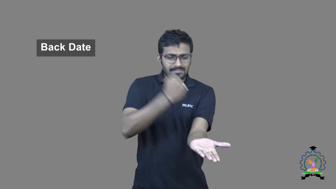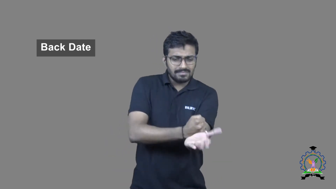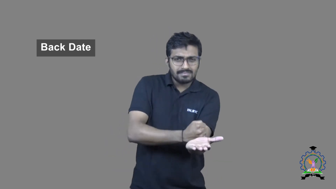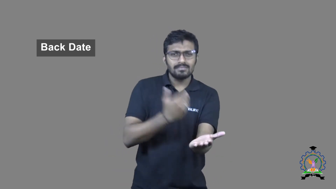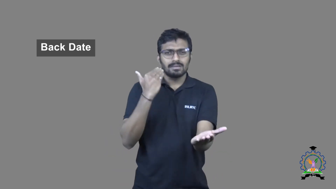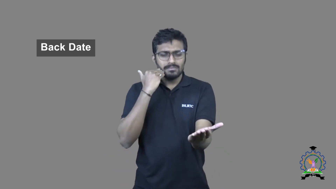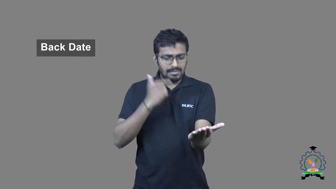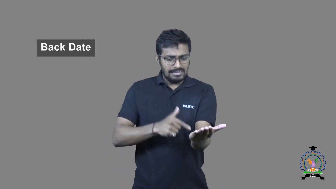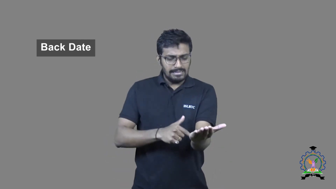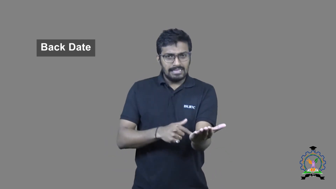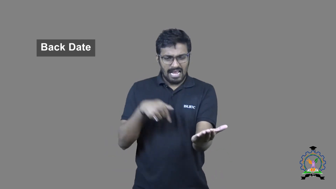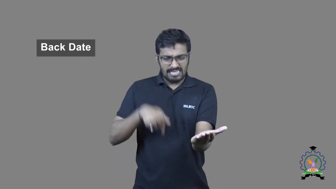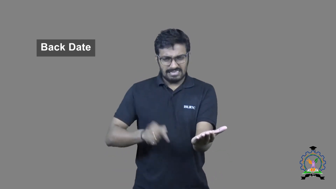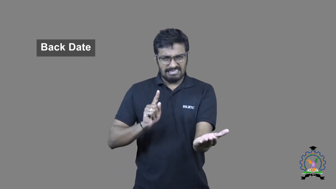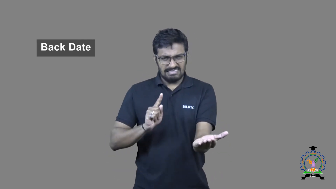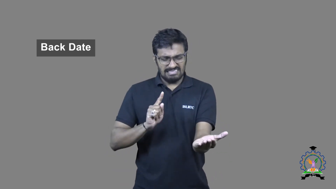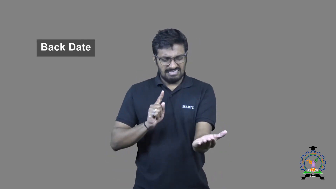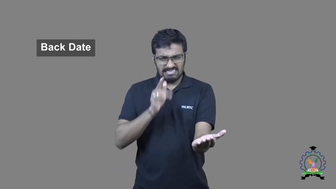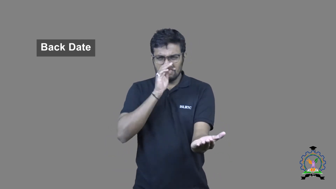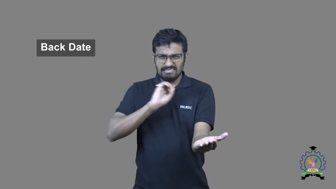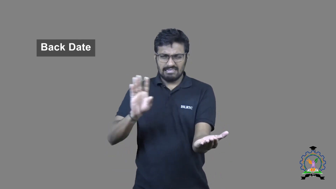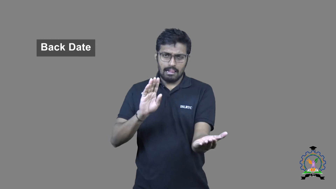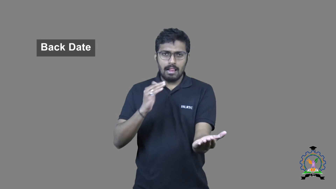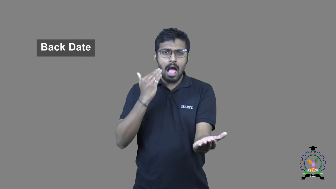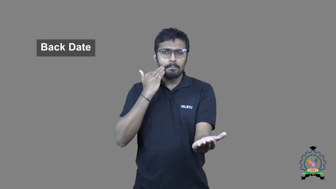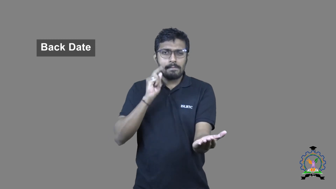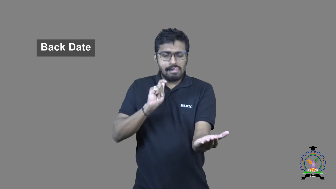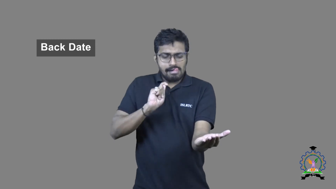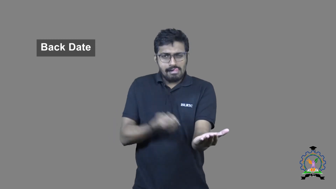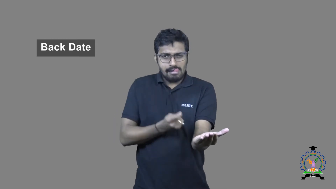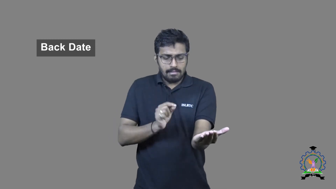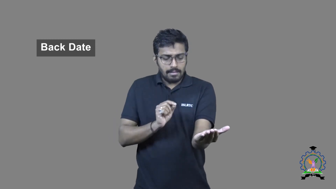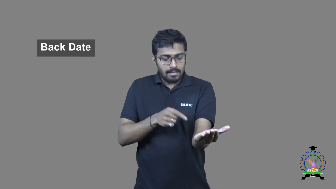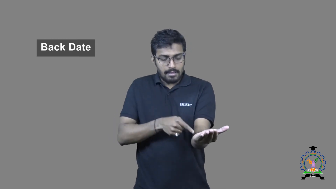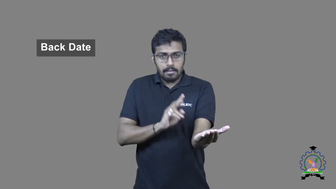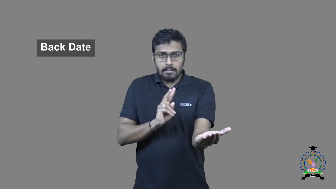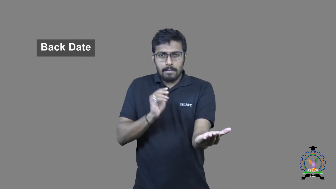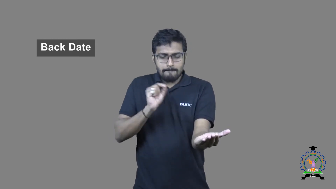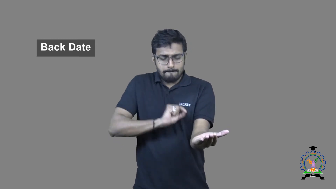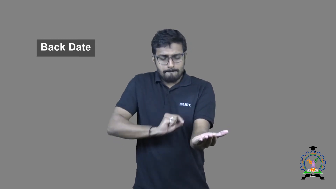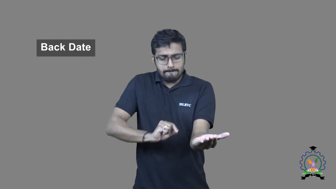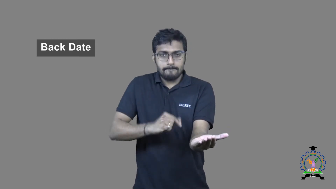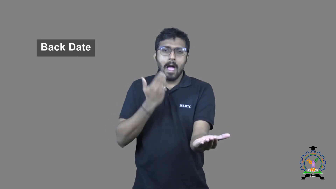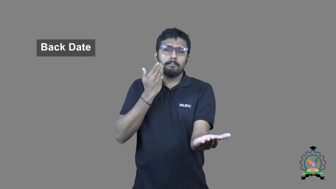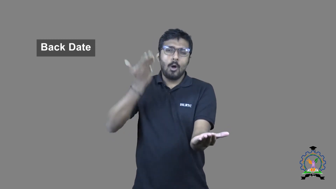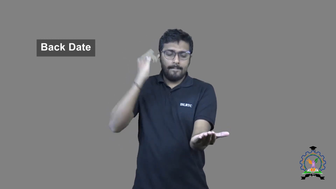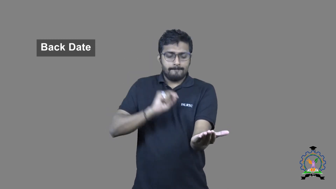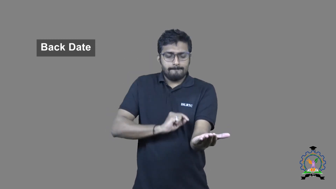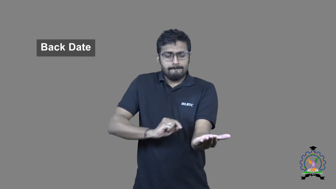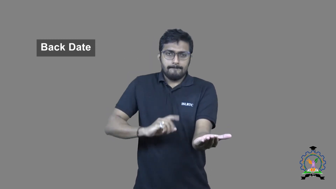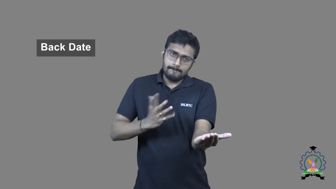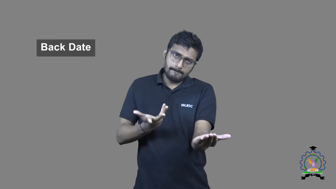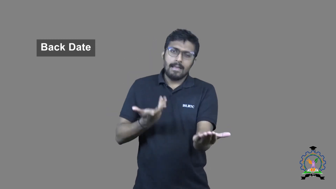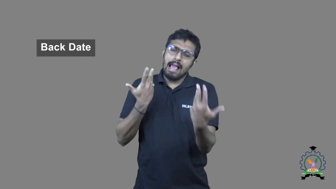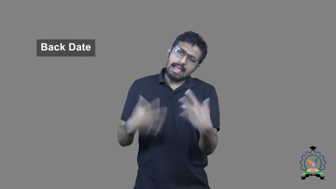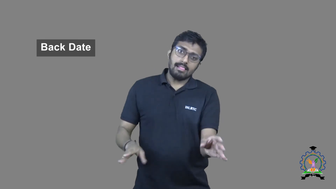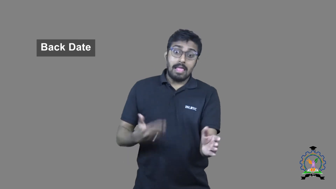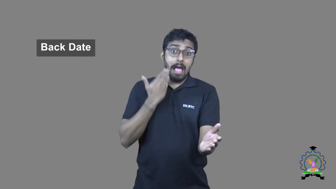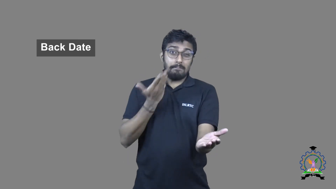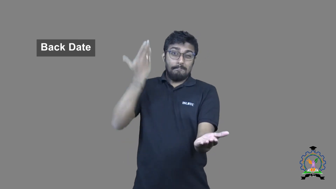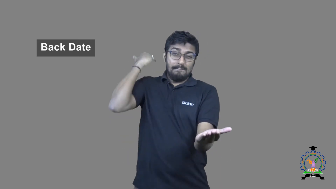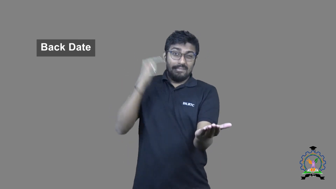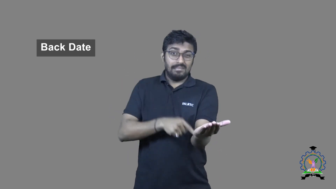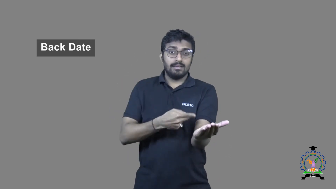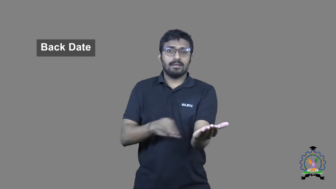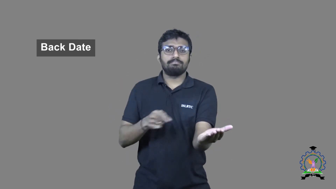Back Date